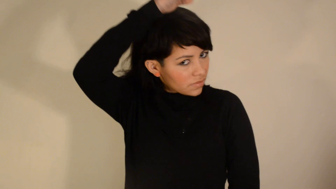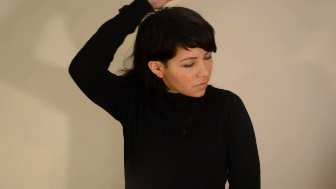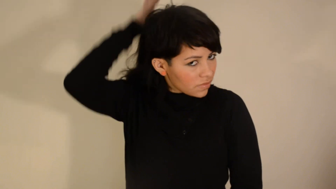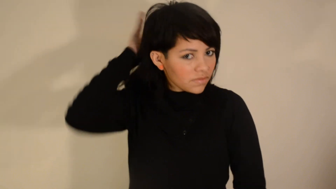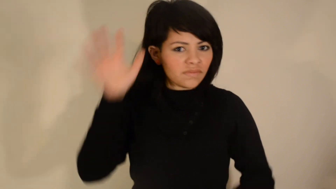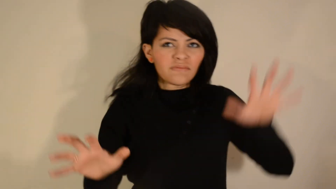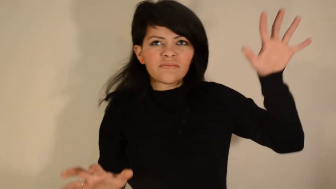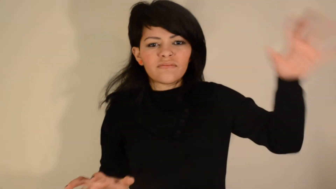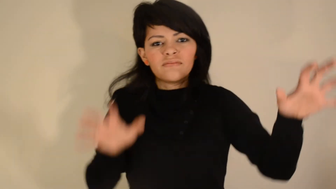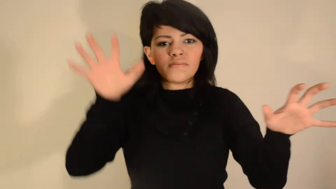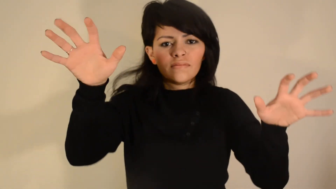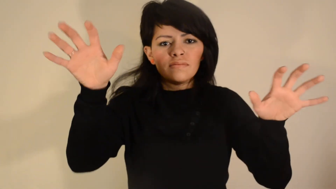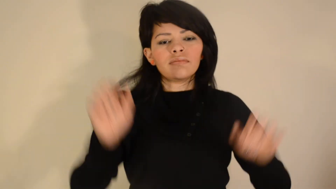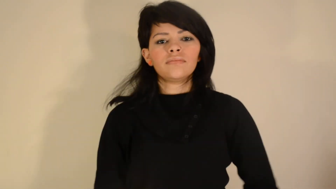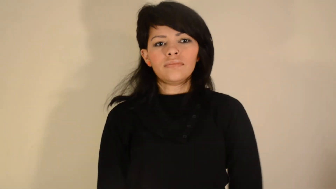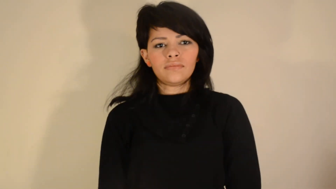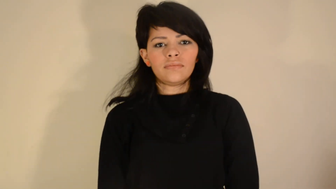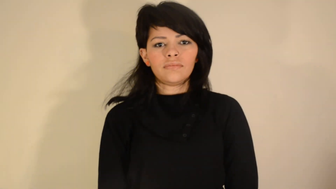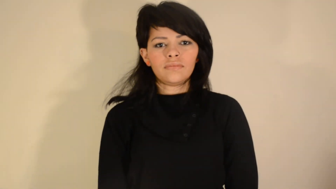dinosaur